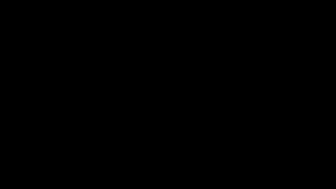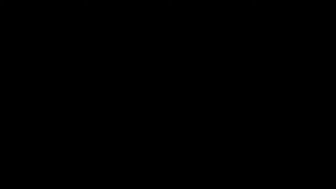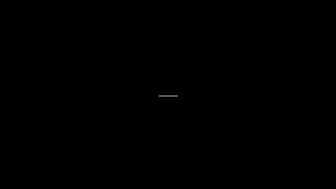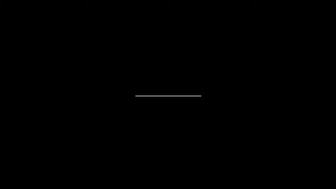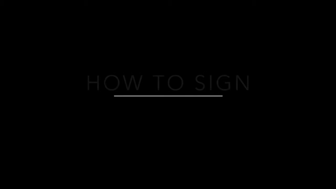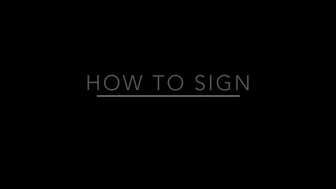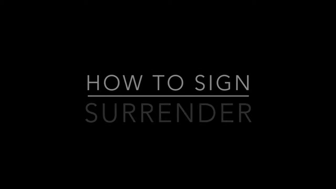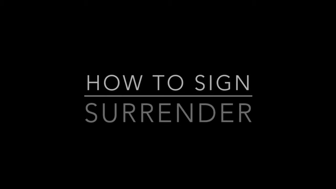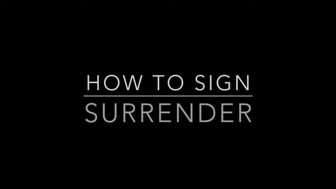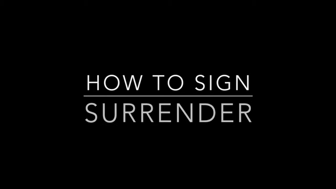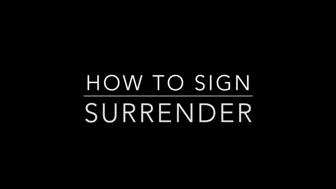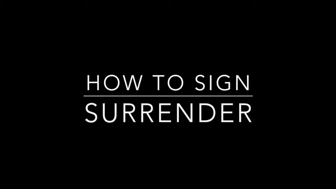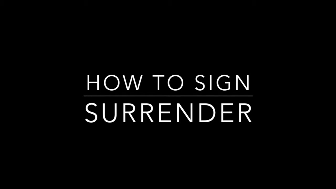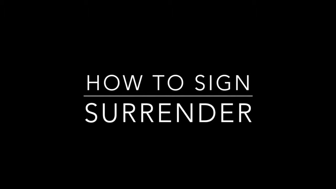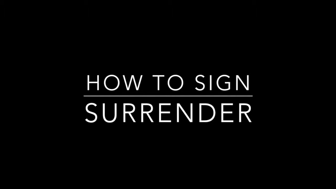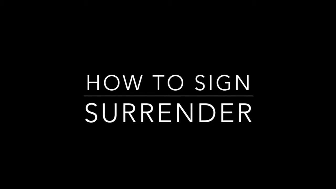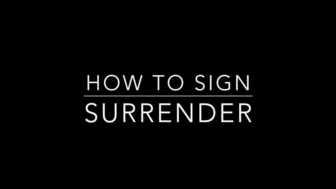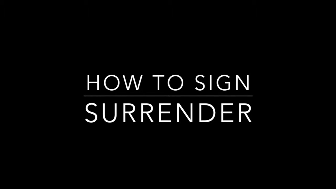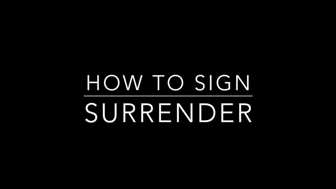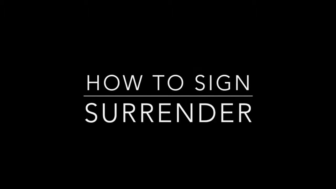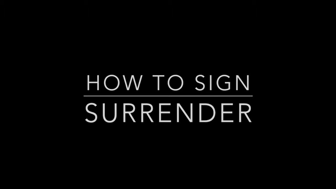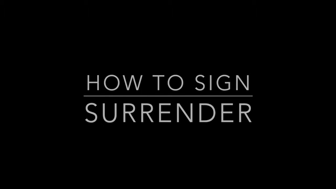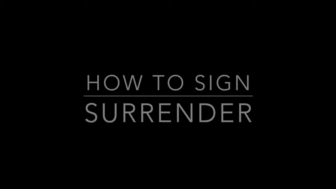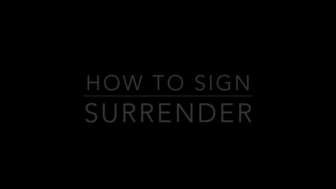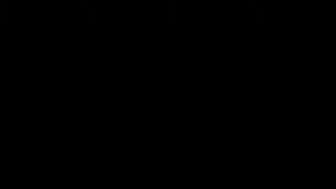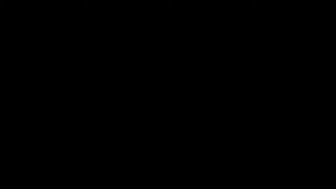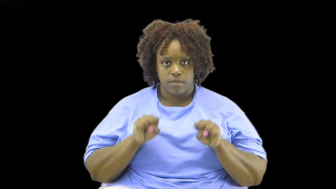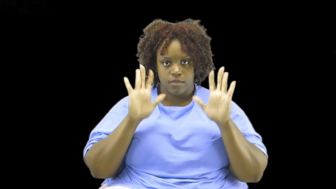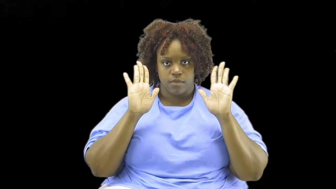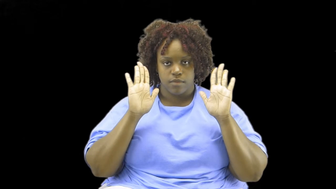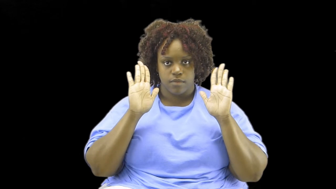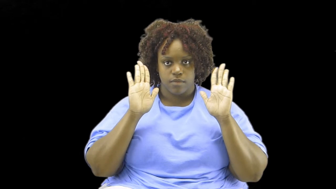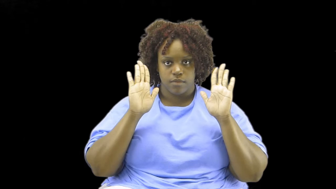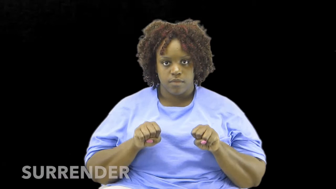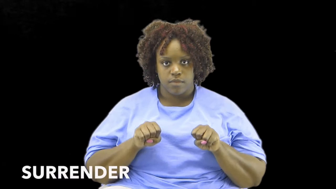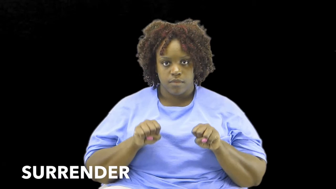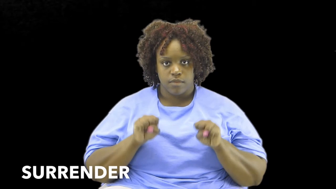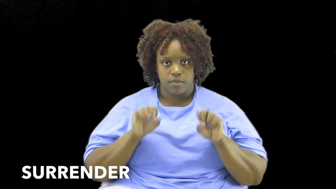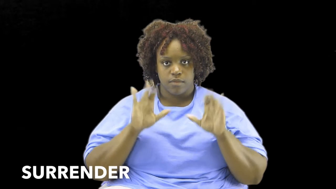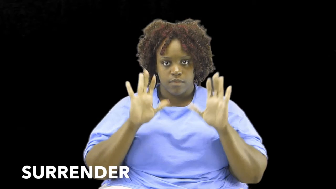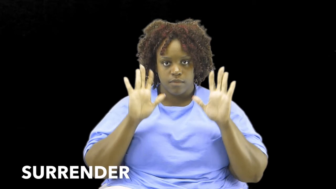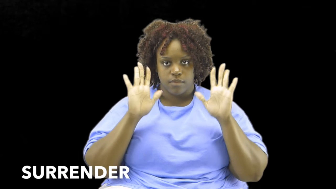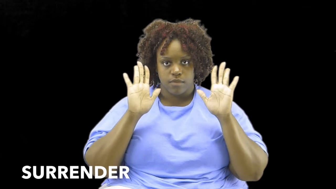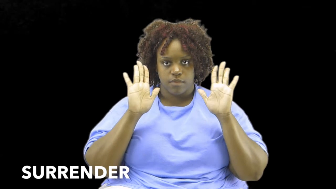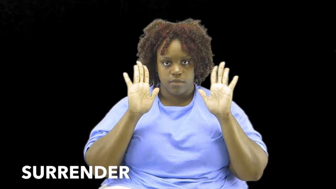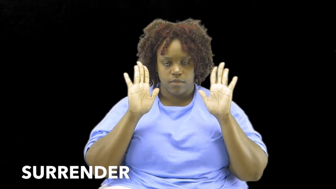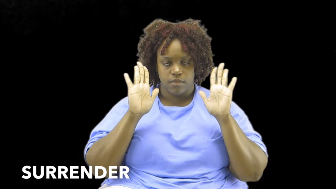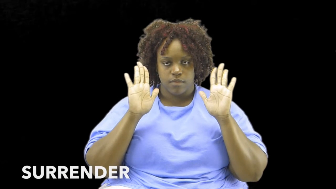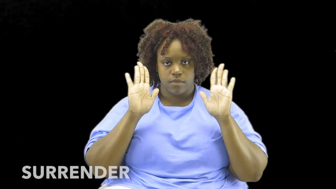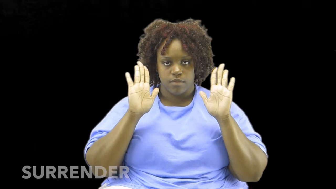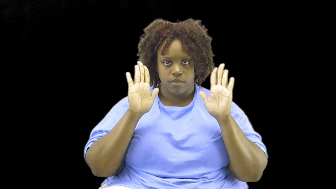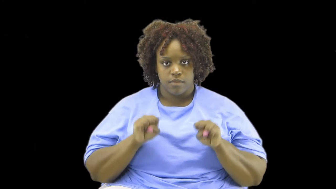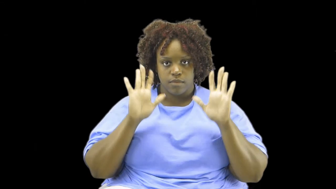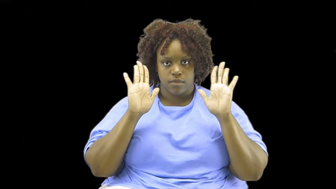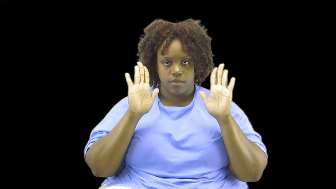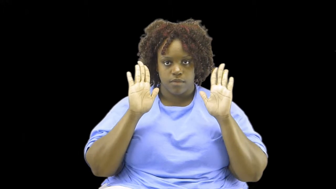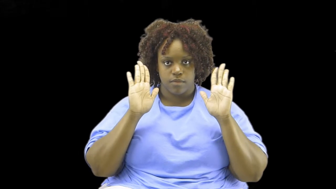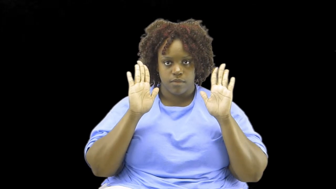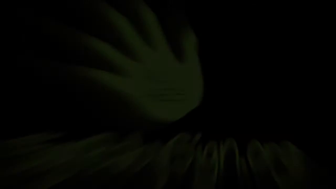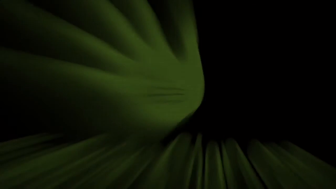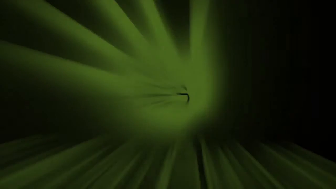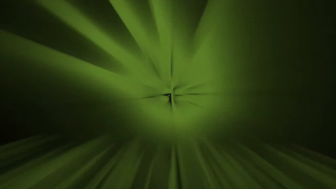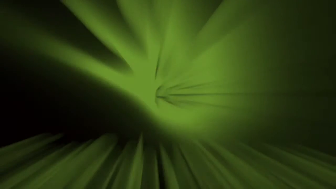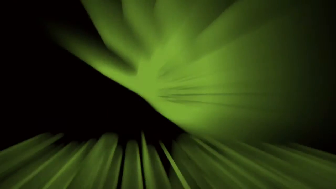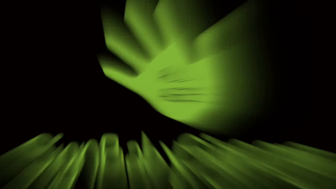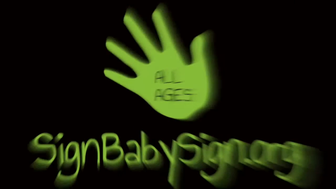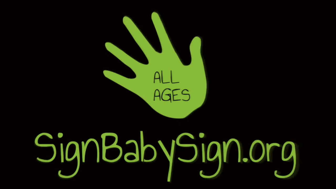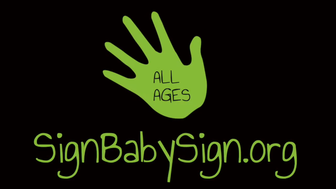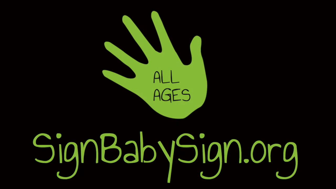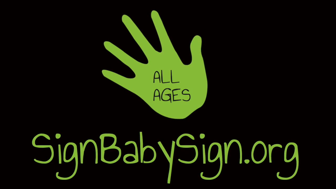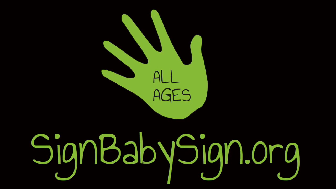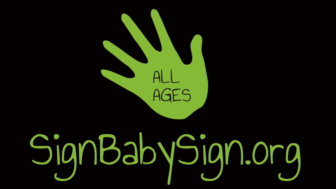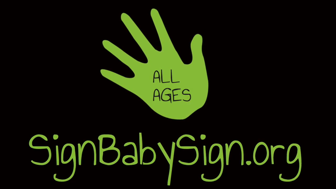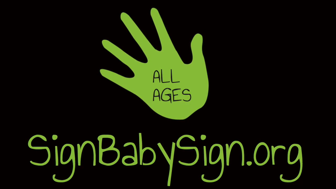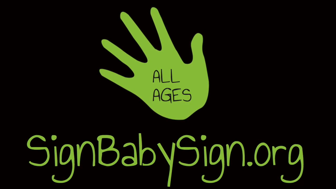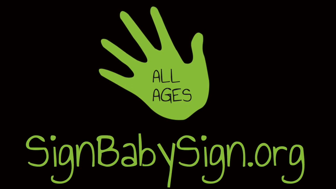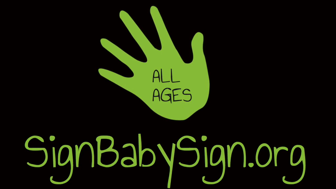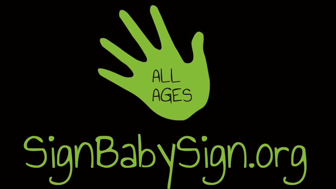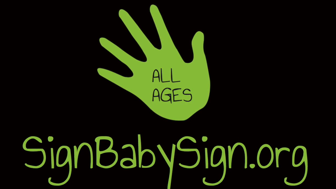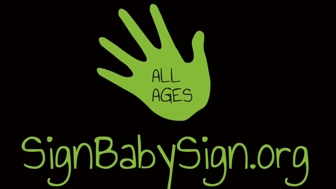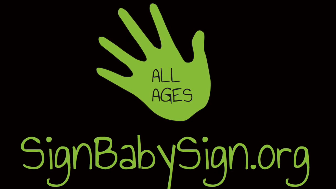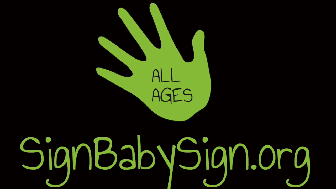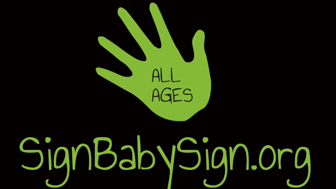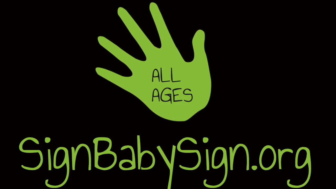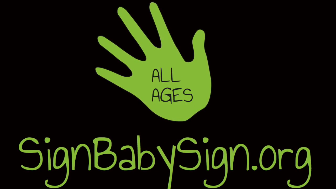Surrender